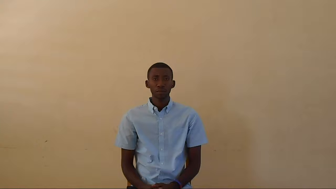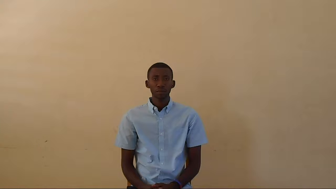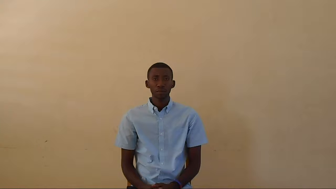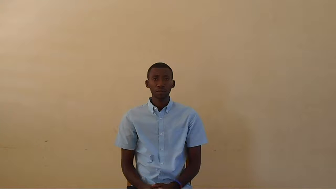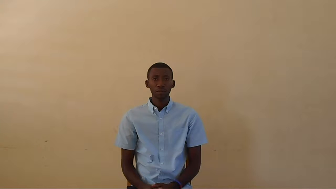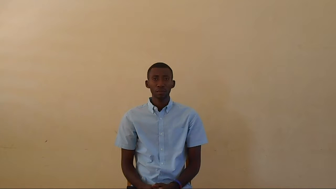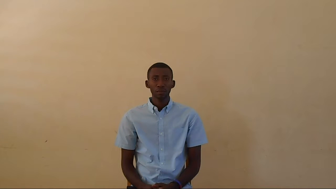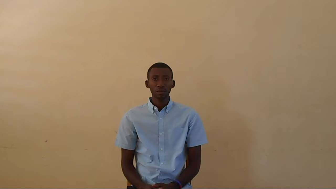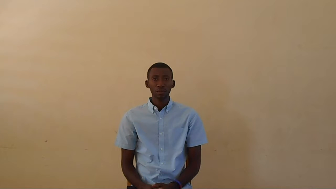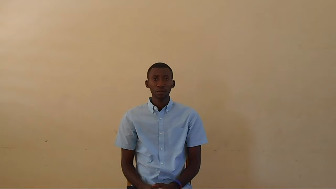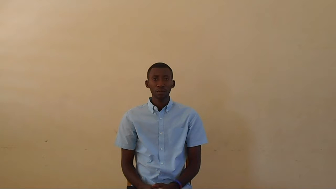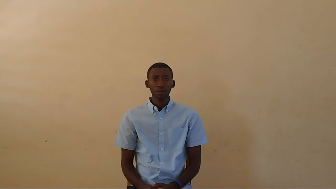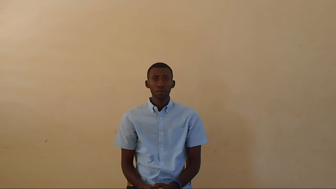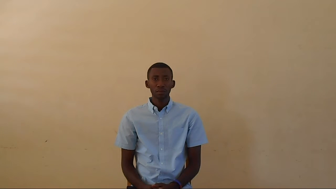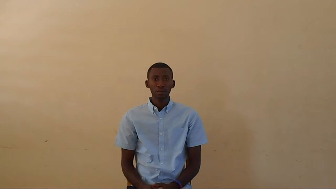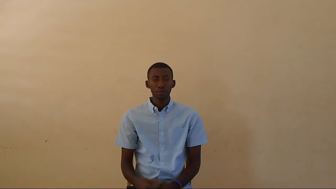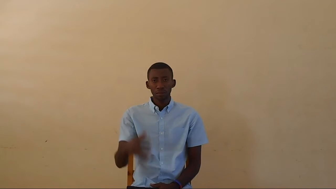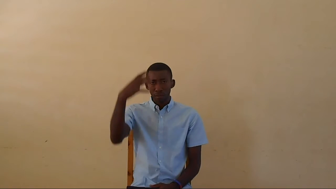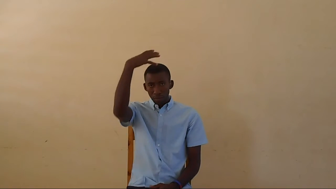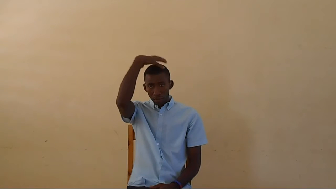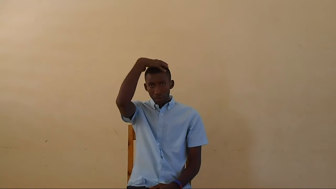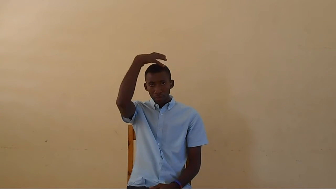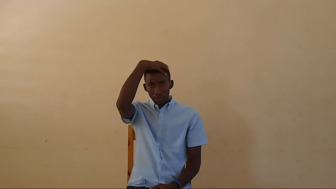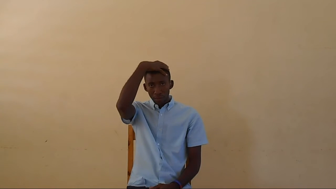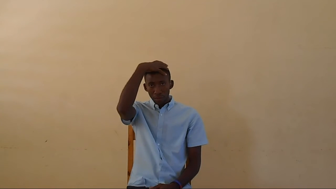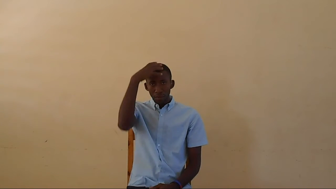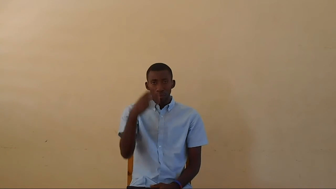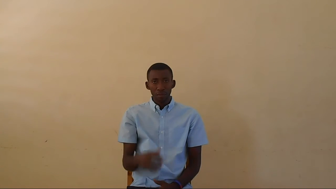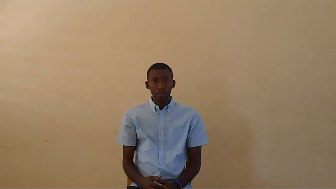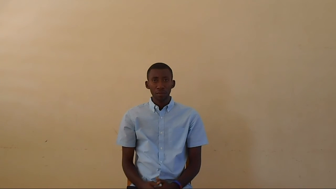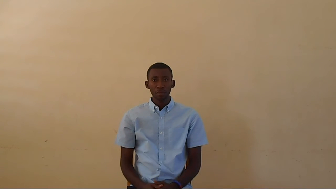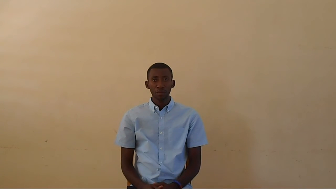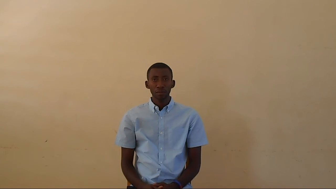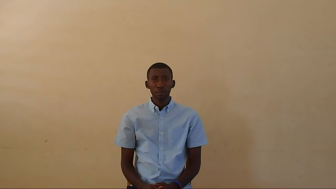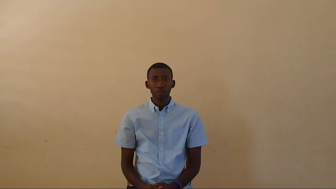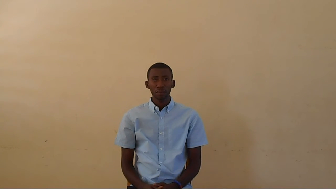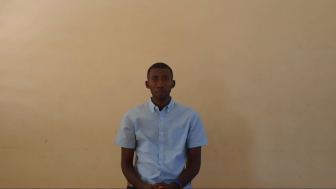hat